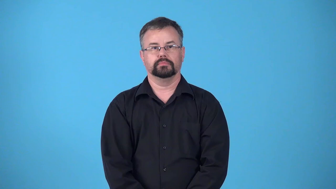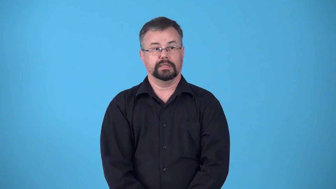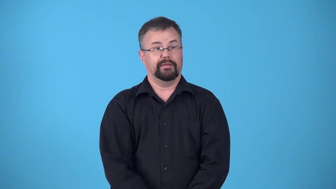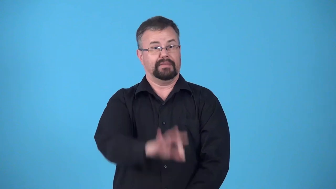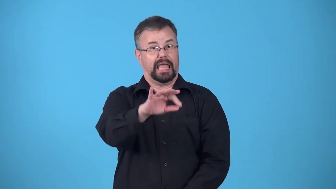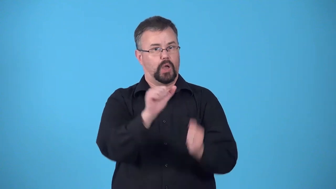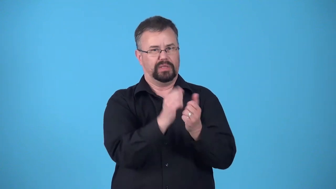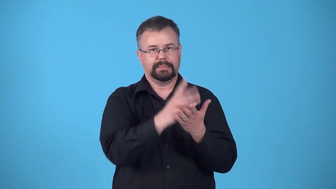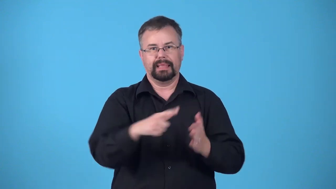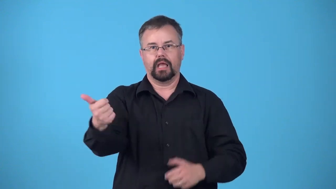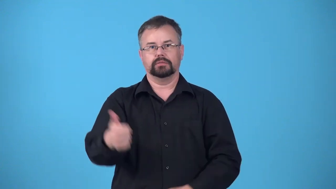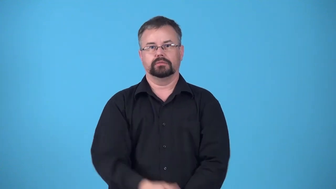co-occur